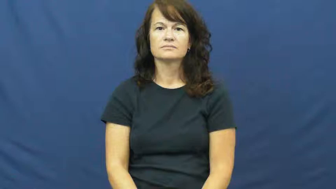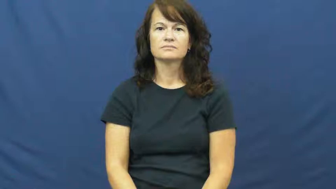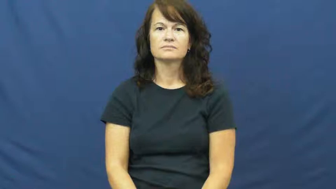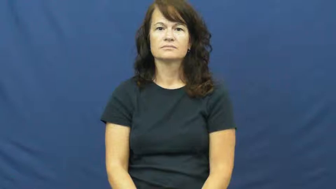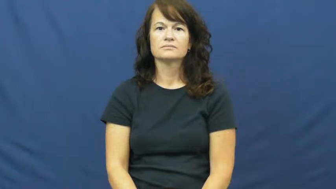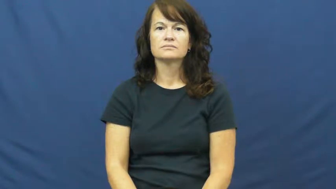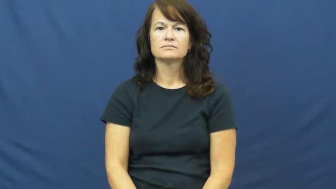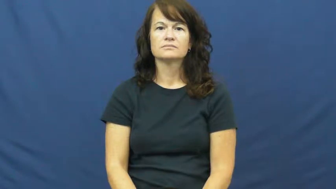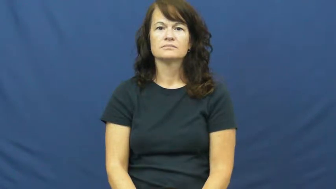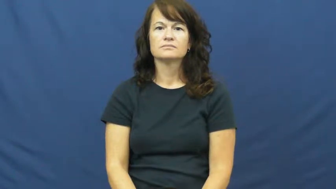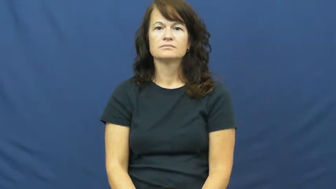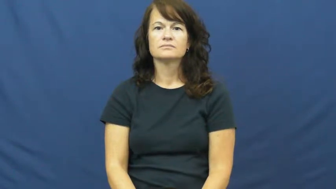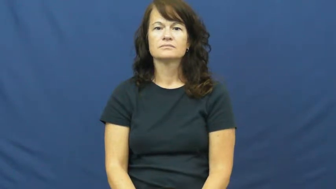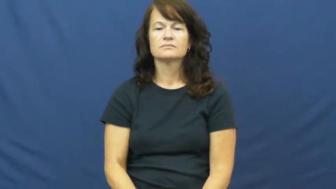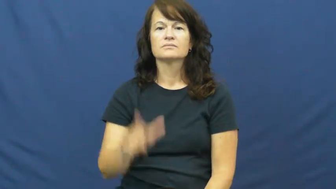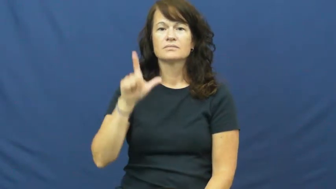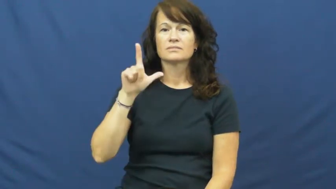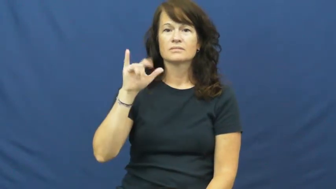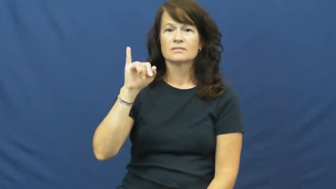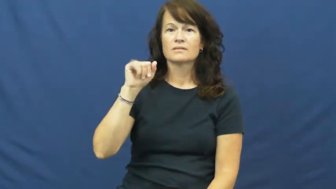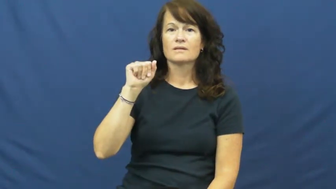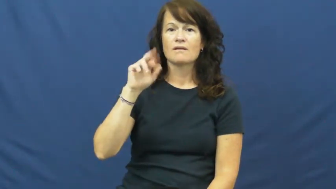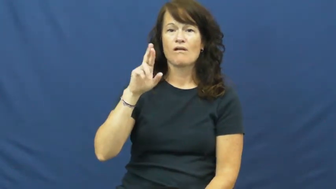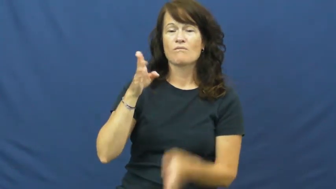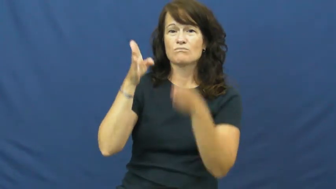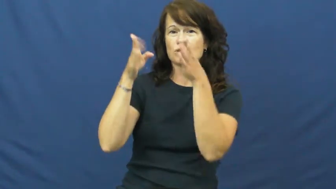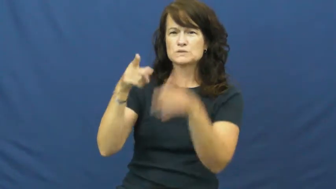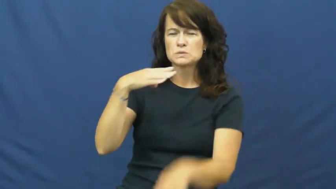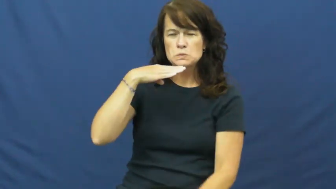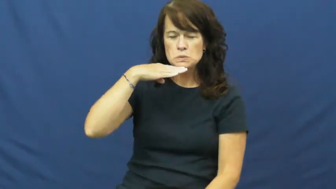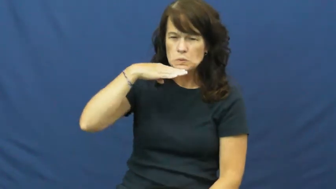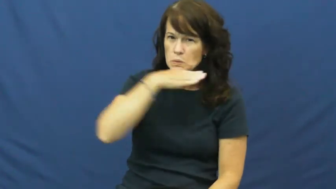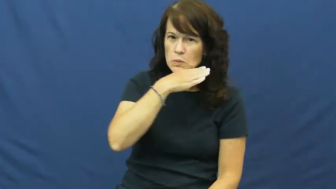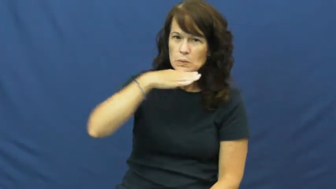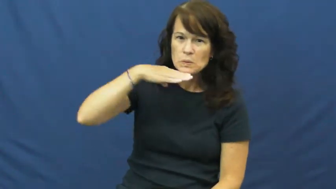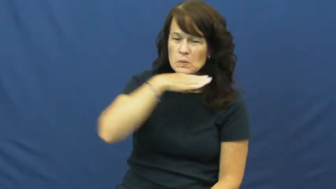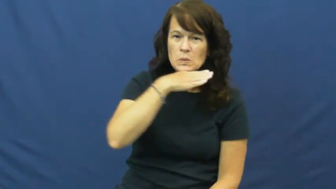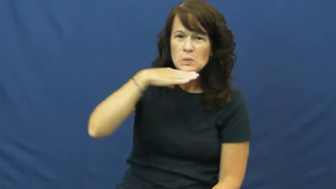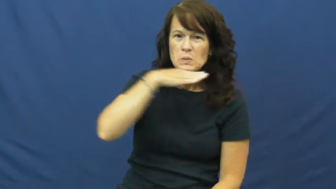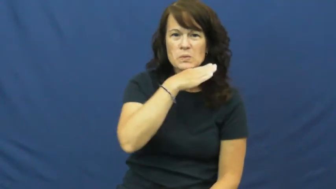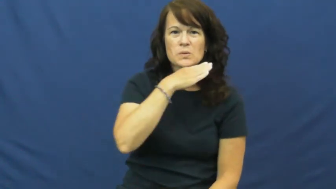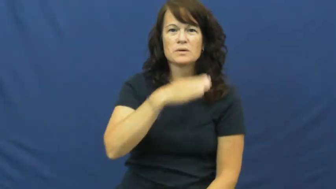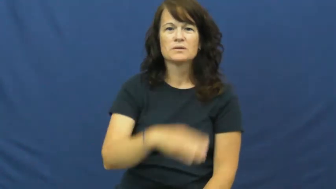liar,storyteller,fibber